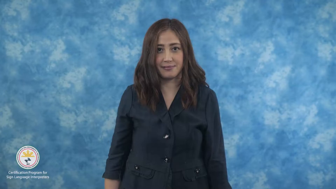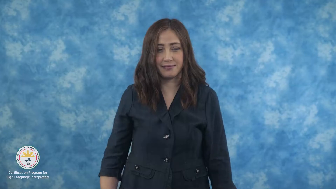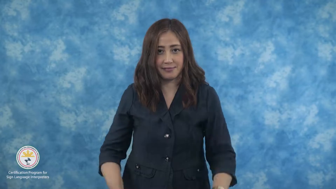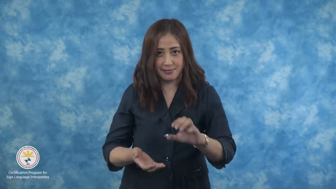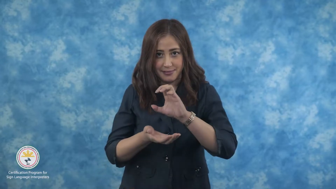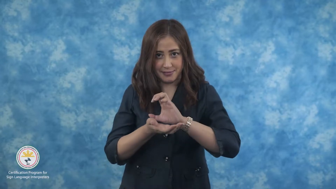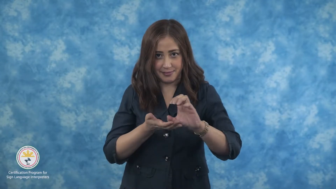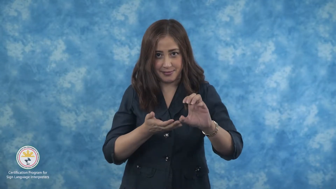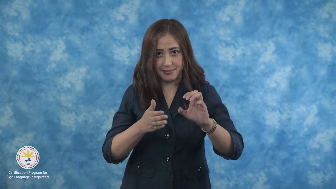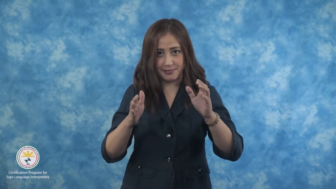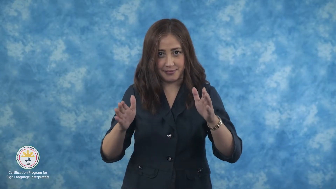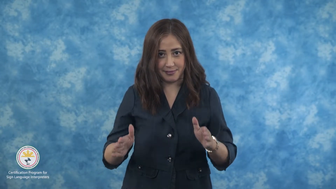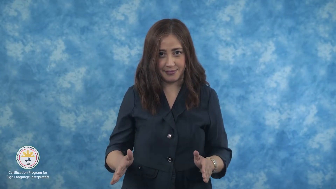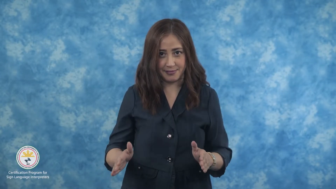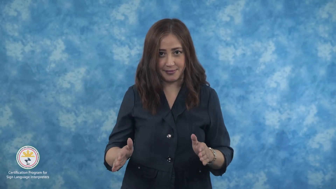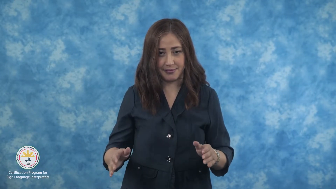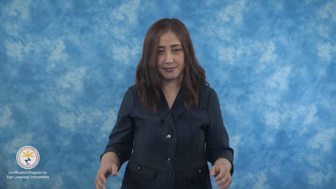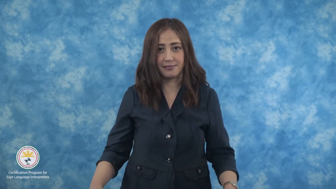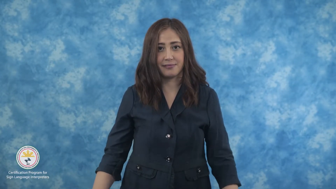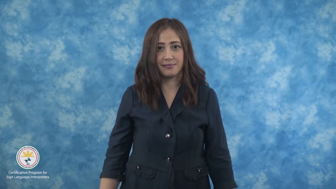Cashier